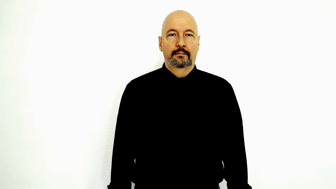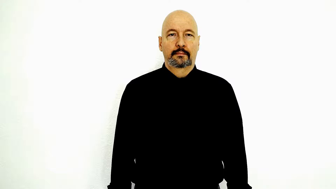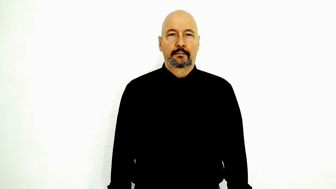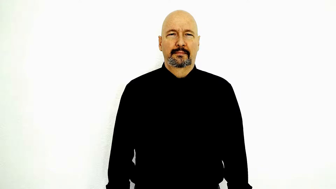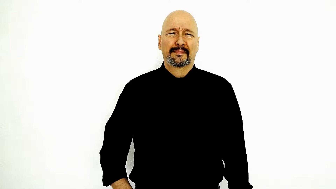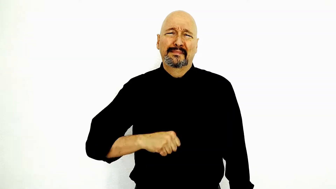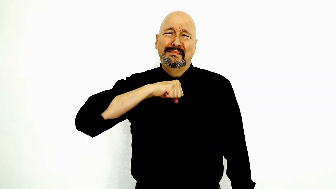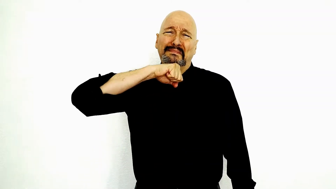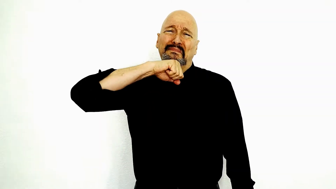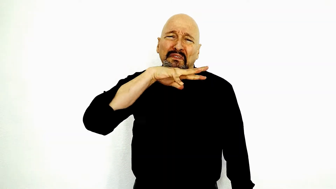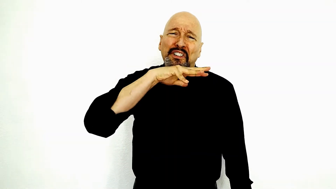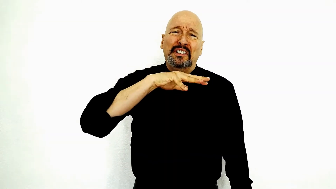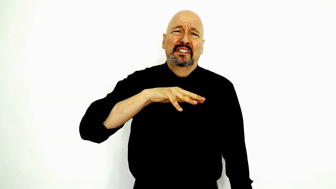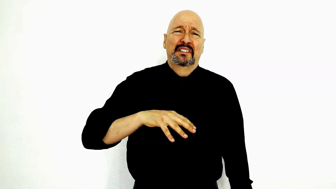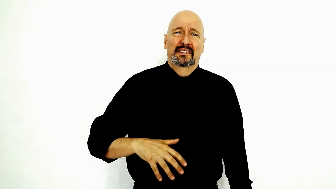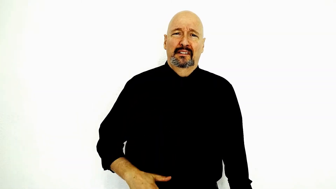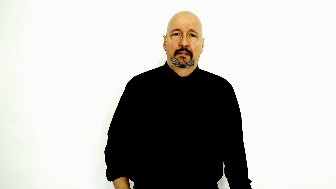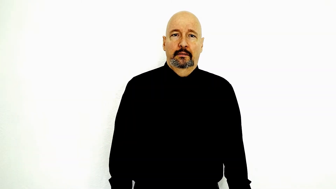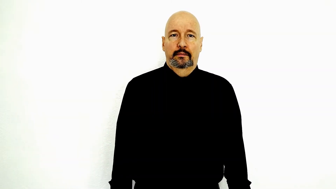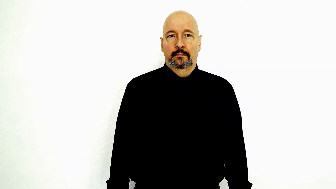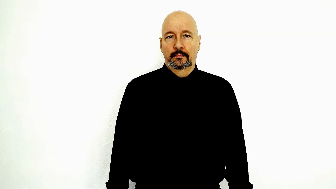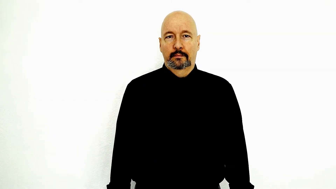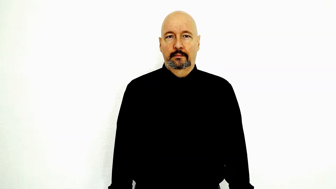FILTHY-[S-5-version-of-DIRTY]